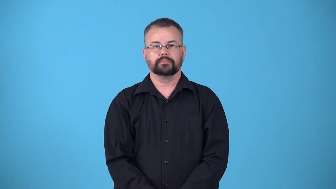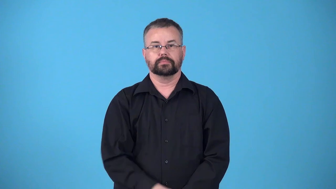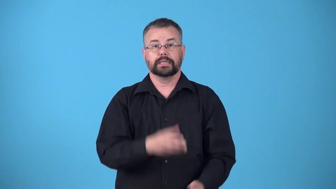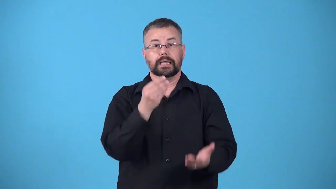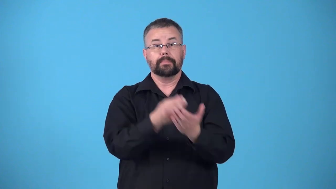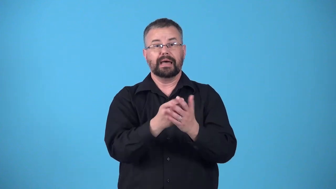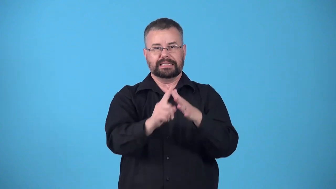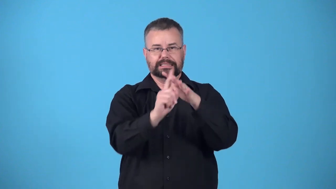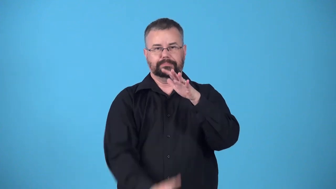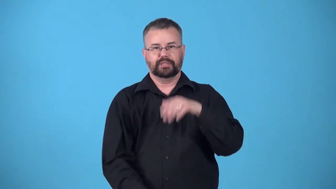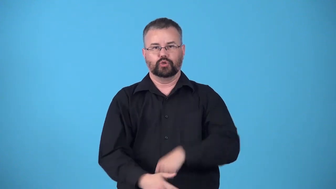black hole